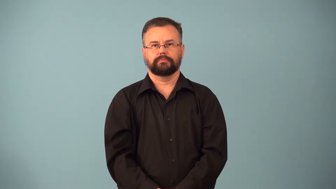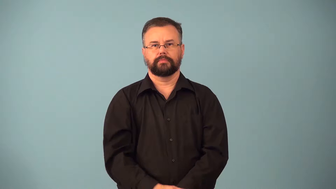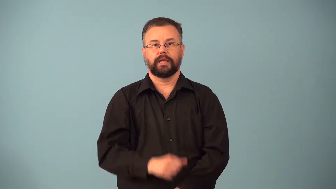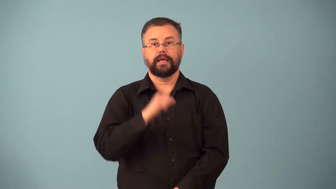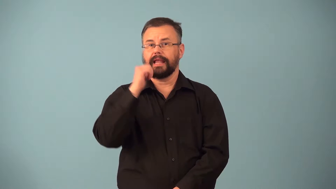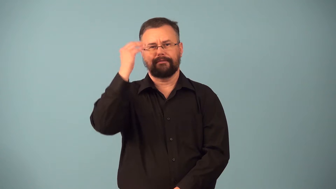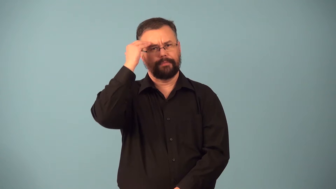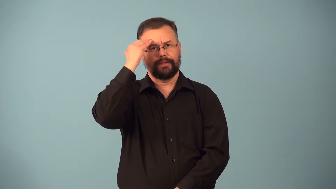unfamiliar